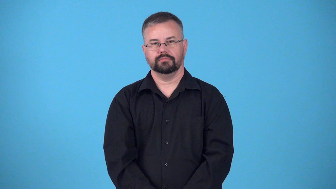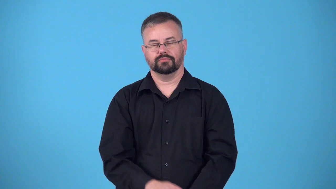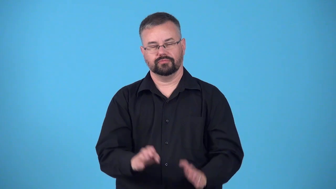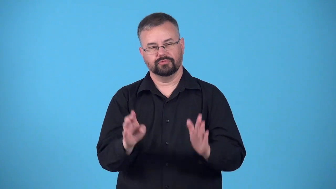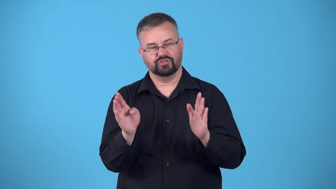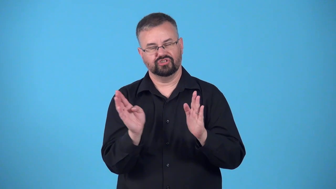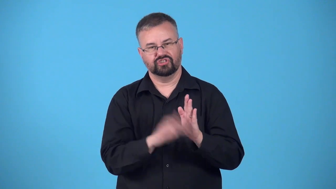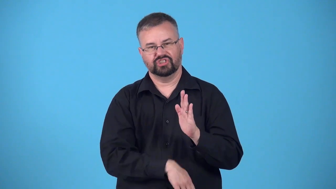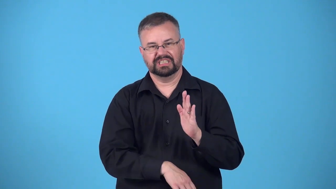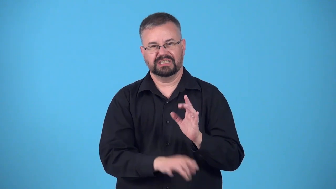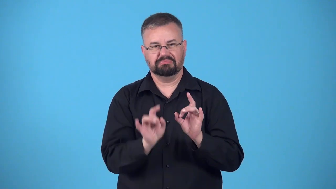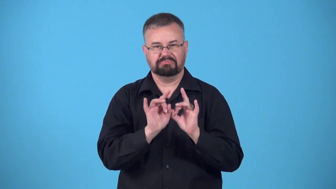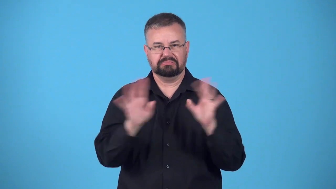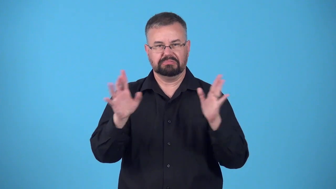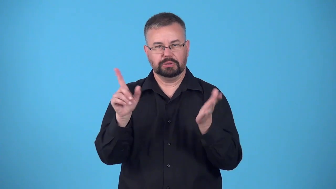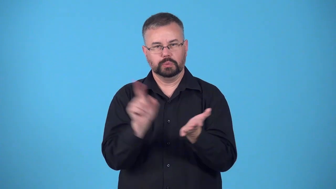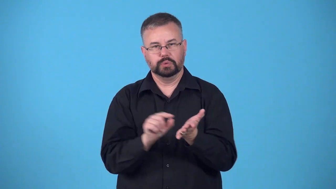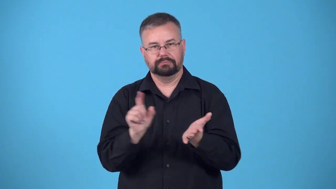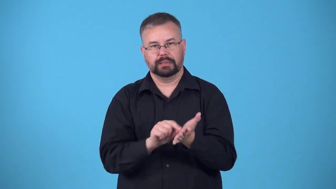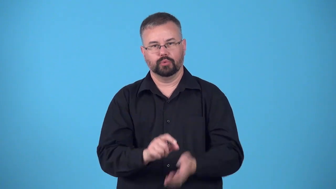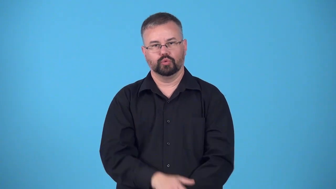tabloid